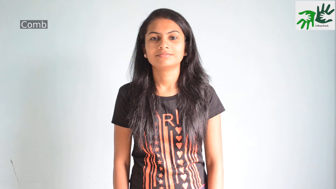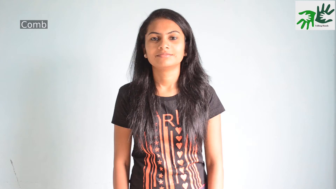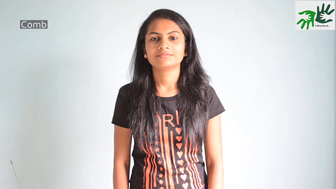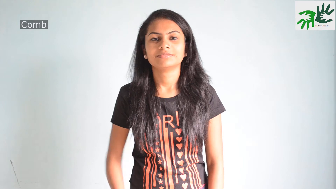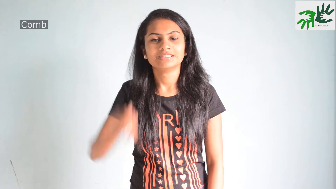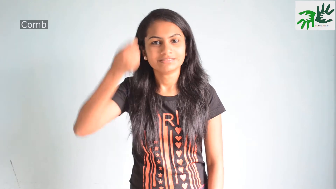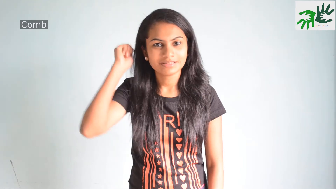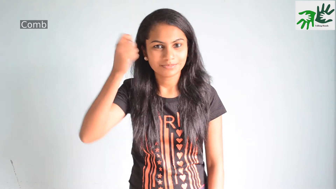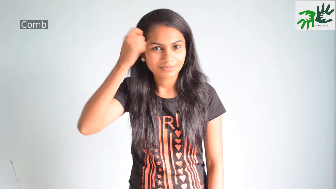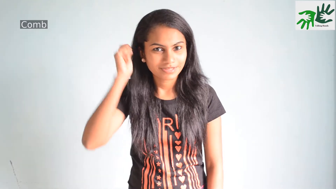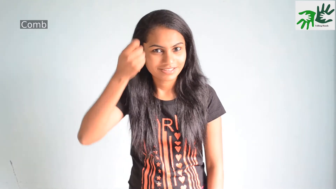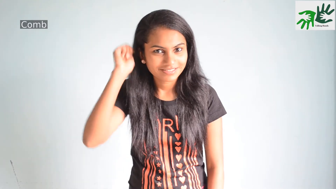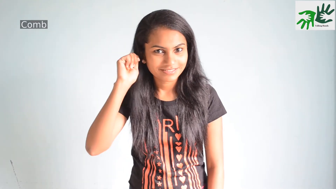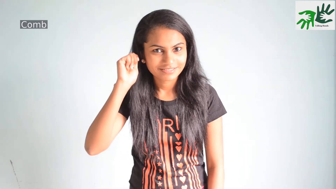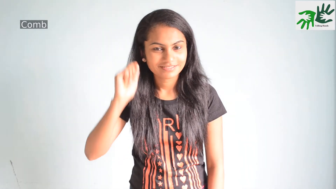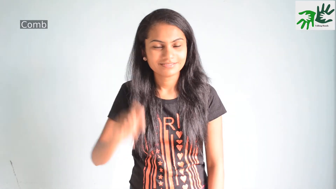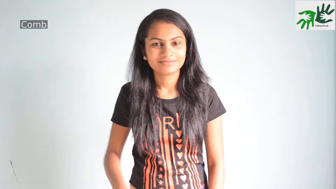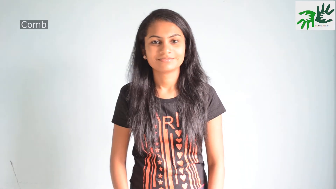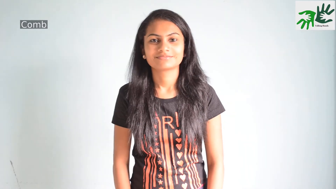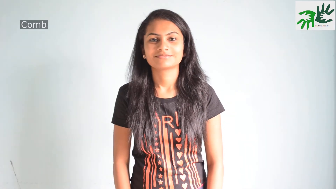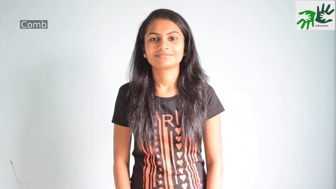Comb